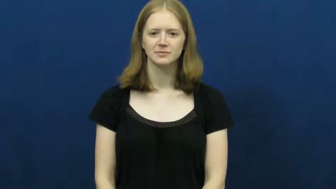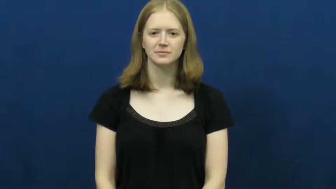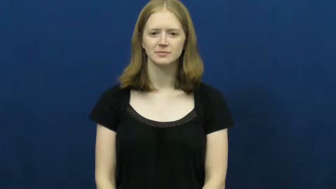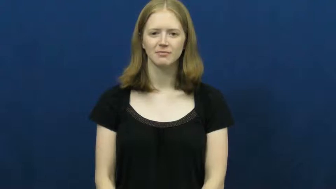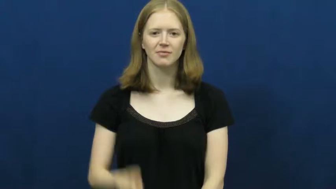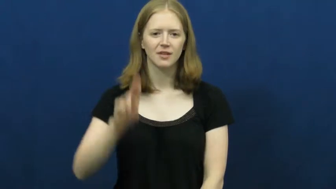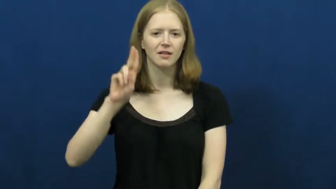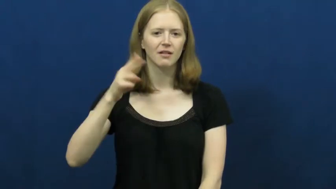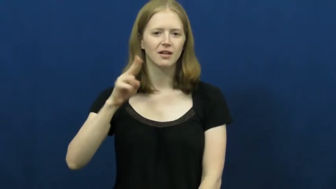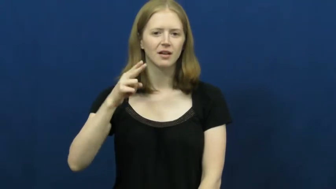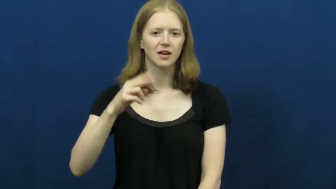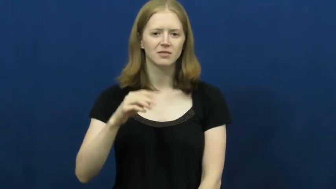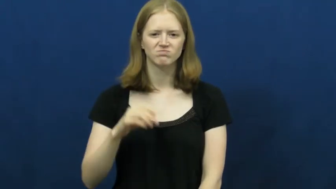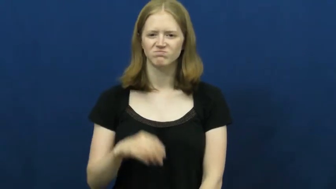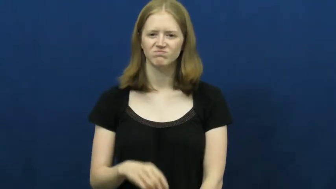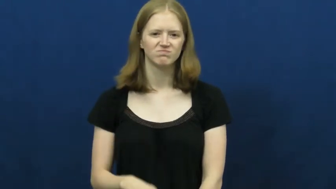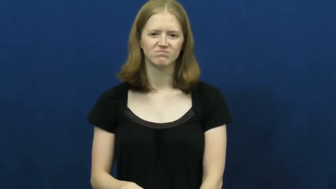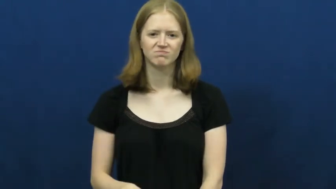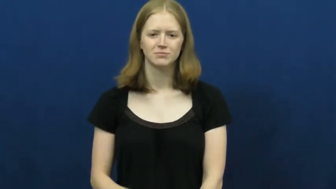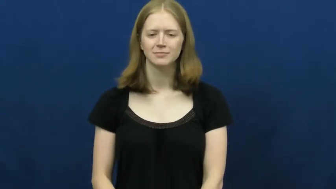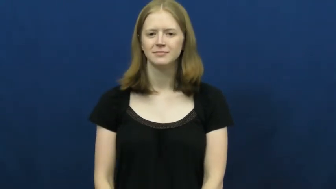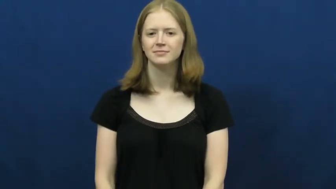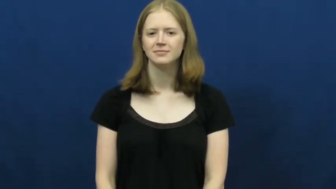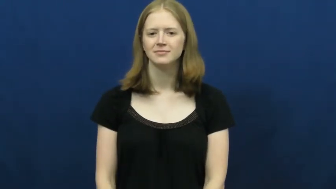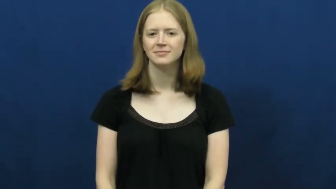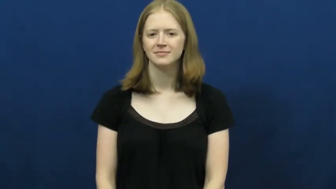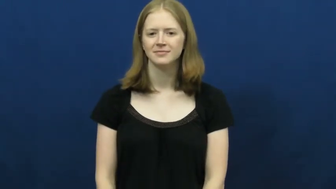uh-uh